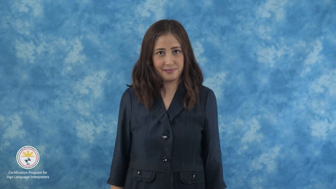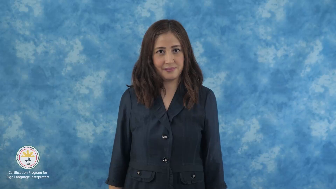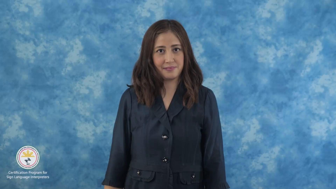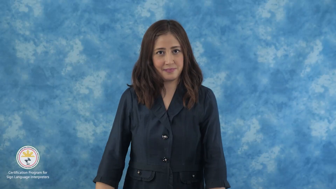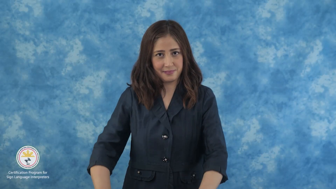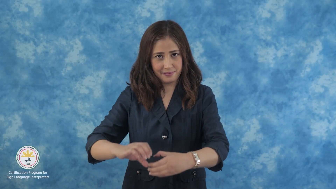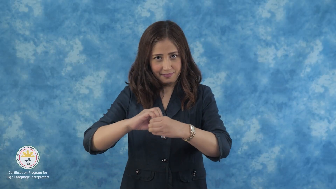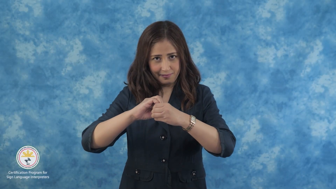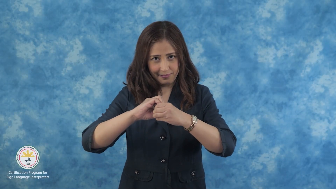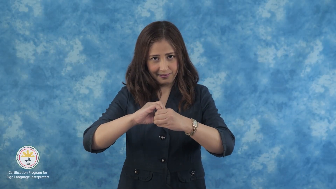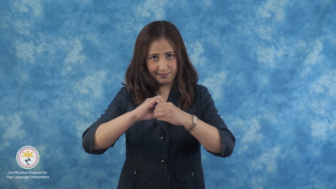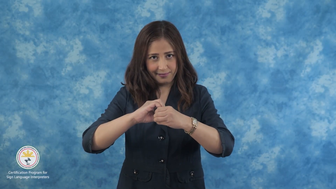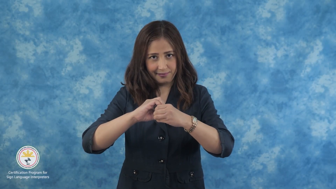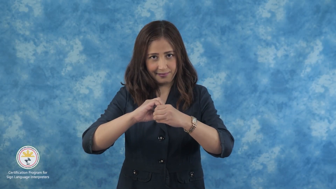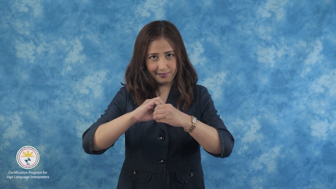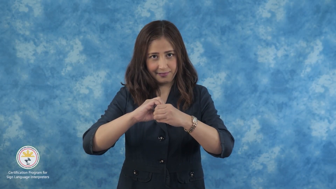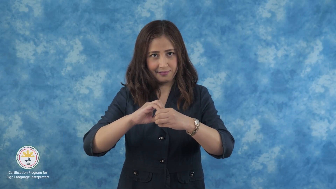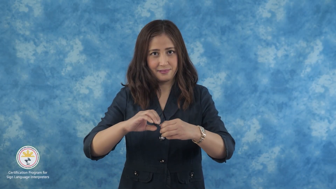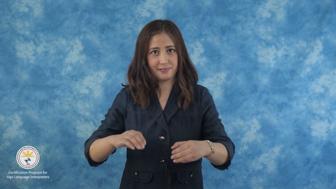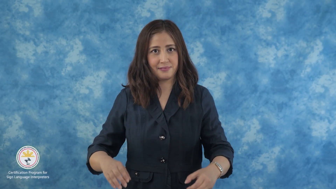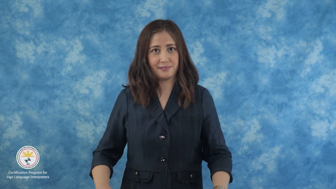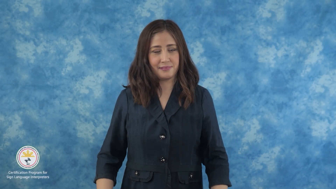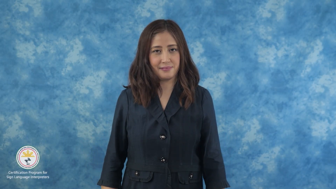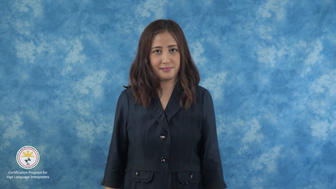Cooperative